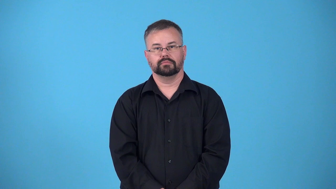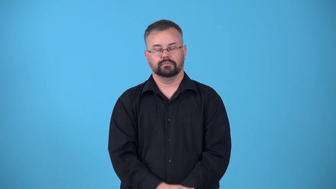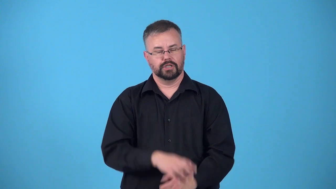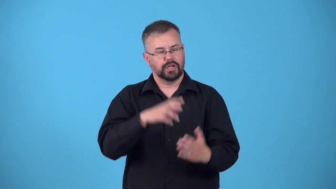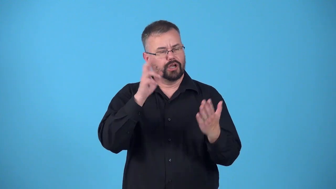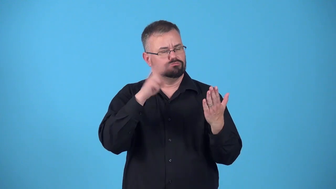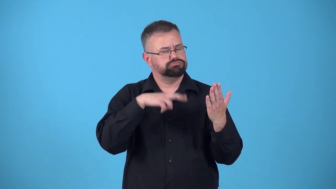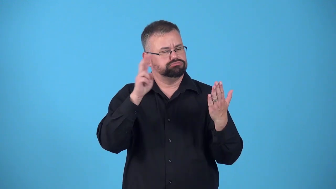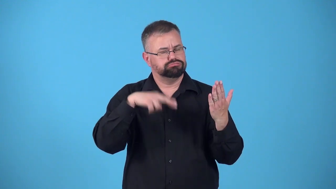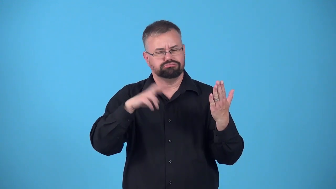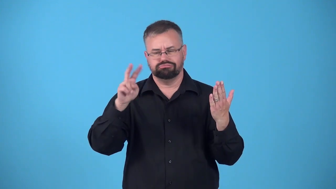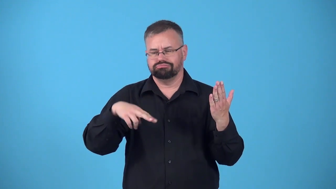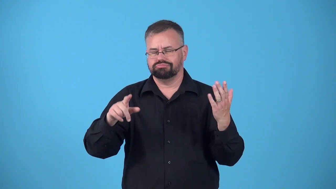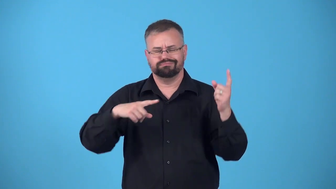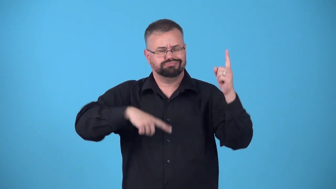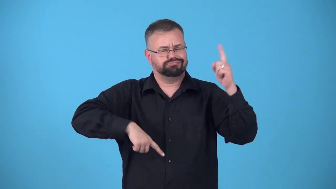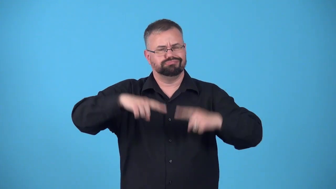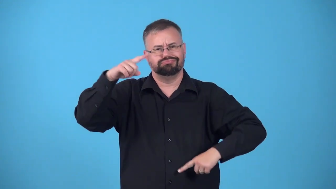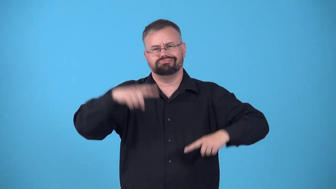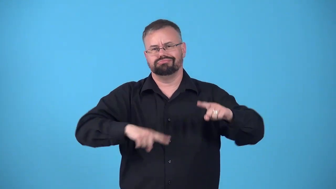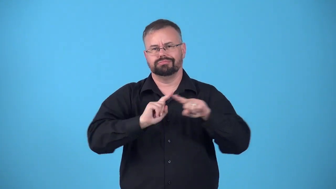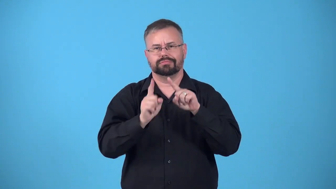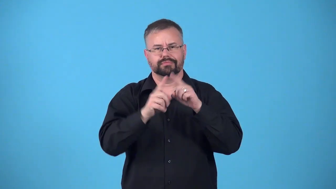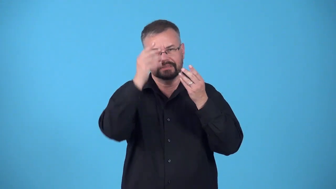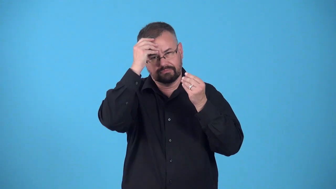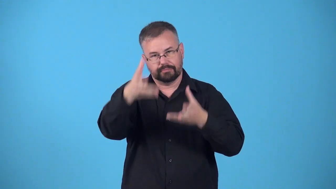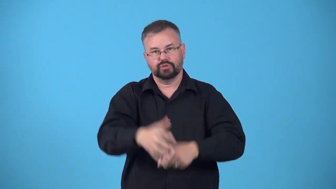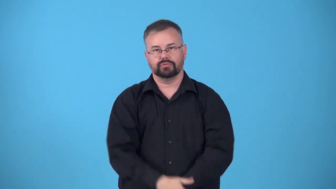well read